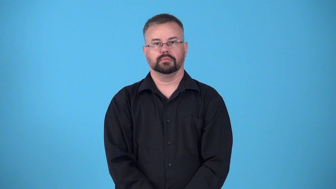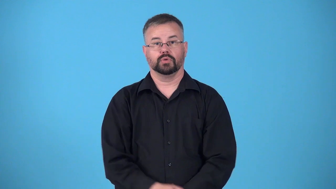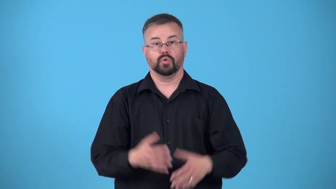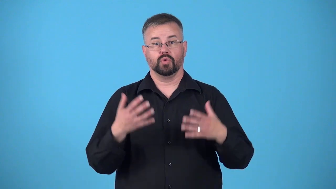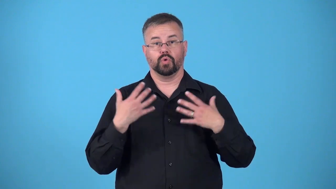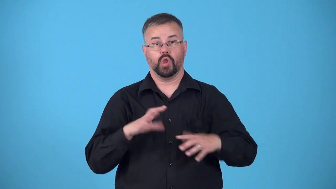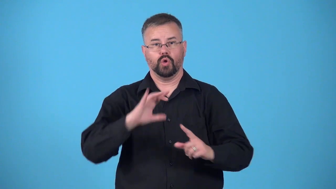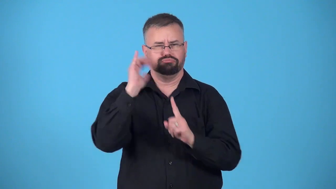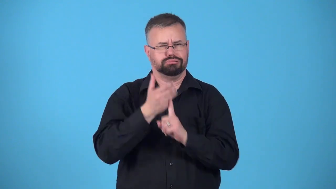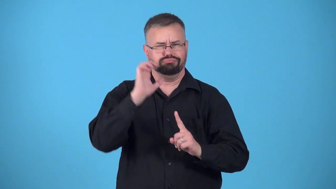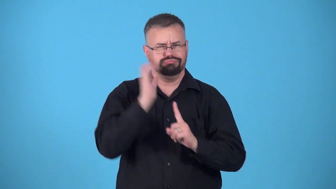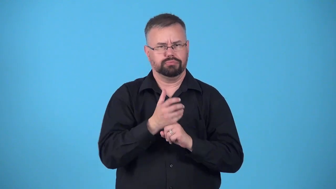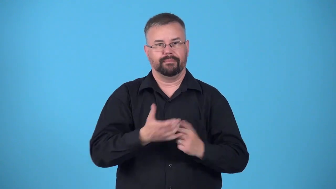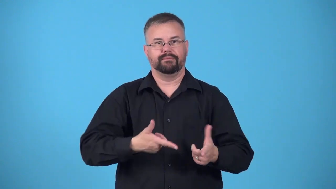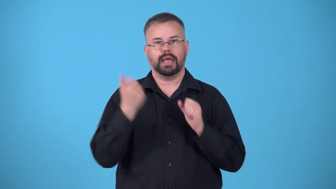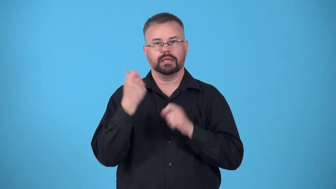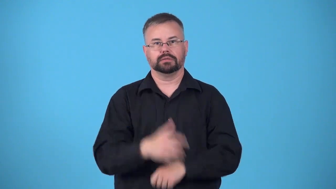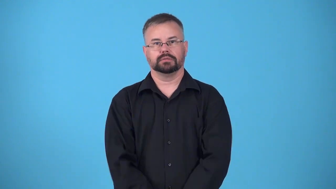slip in, slip into, slip on